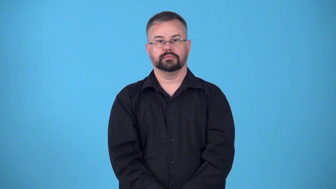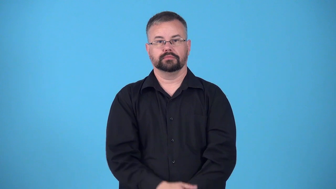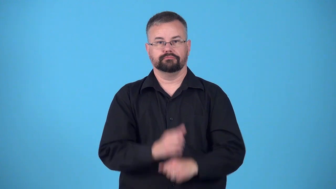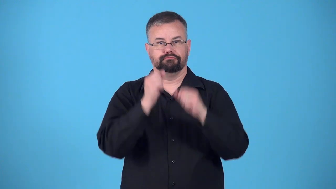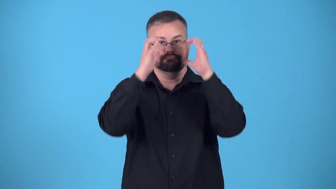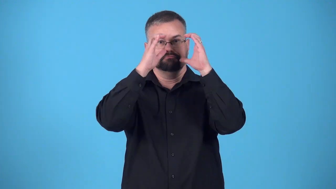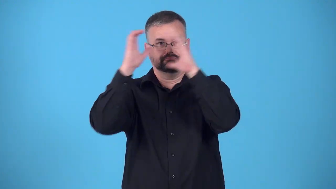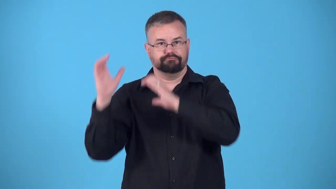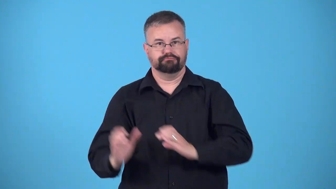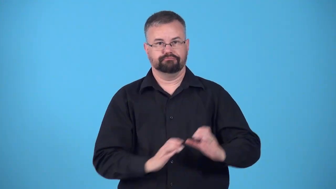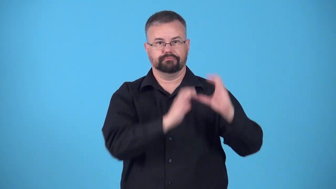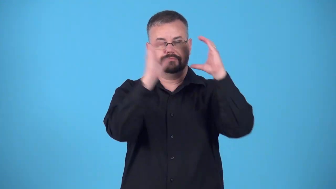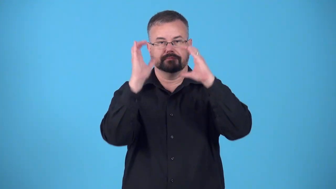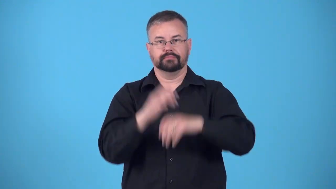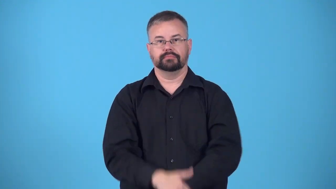stay up